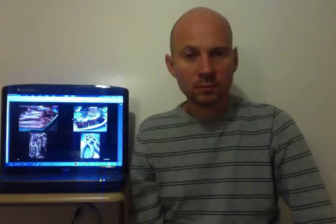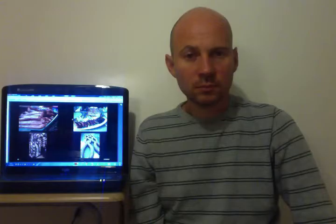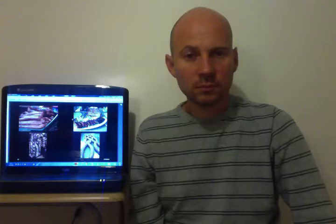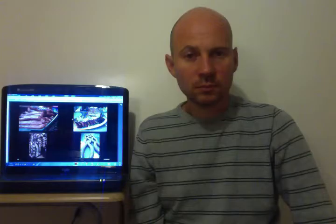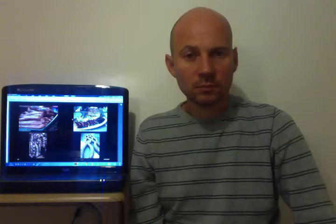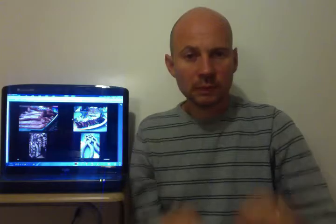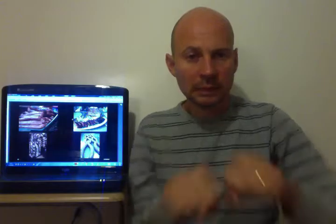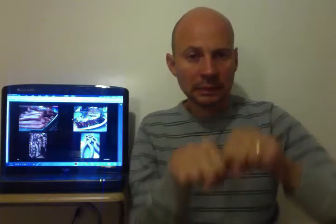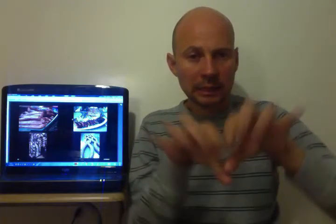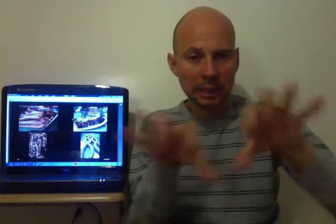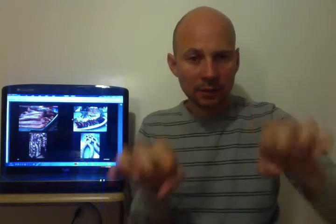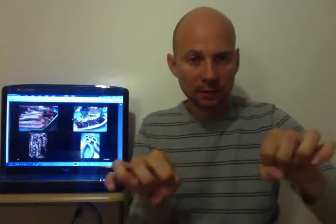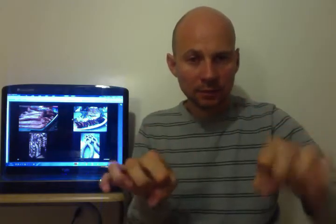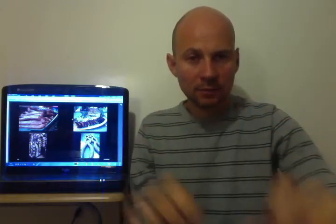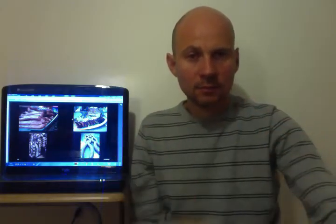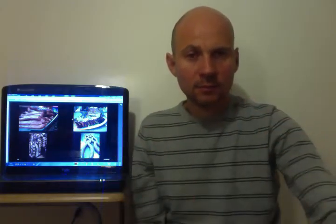sausage